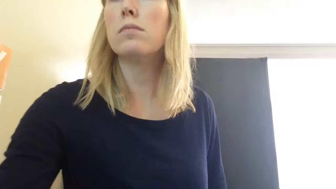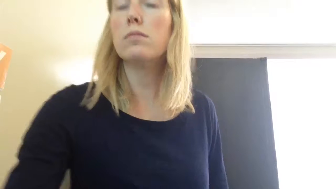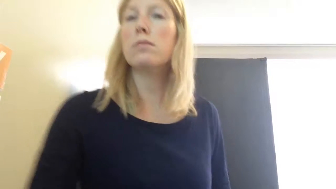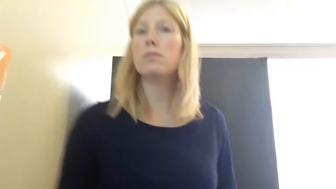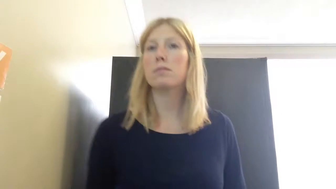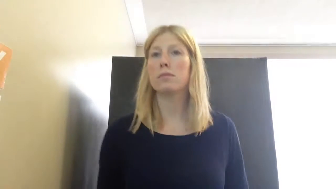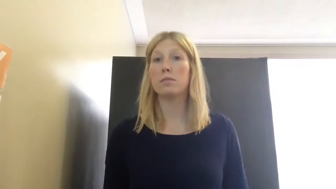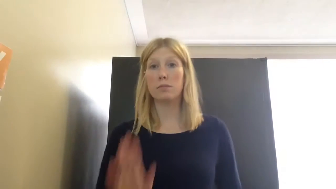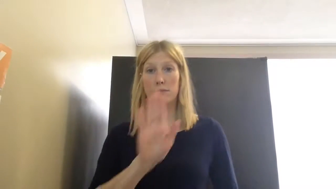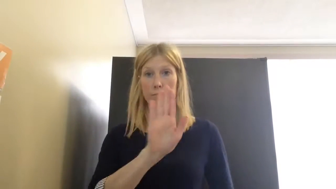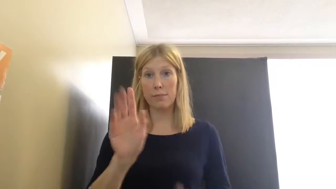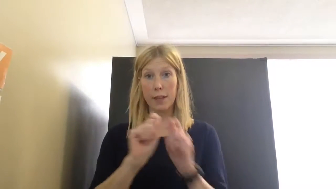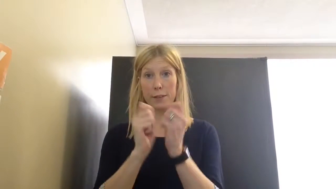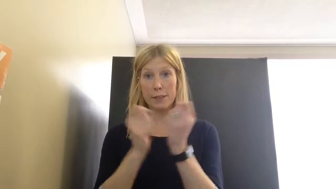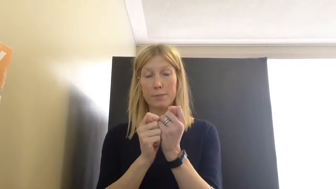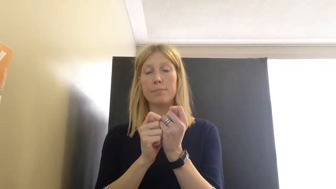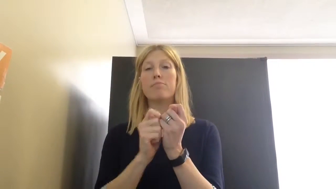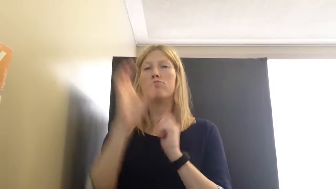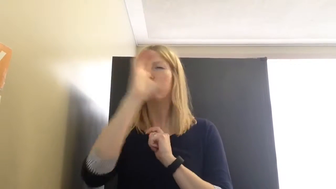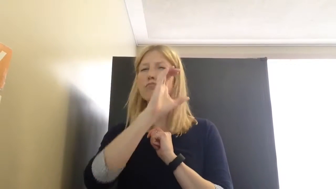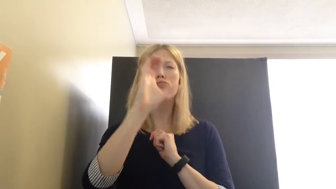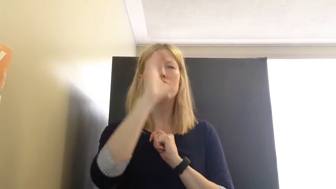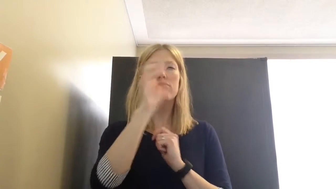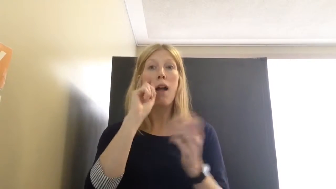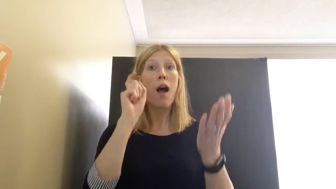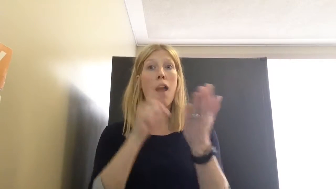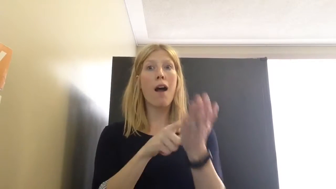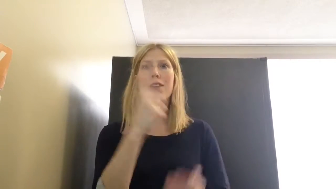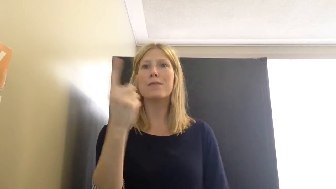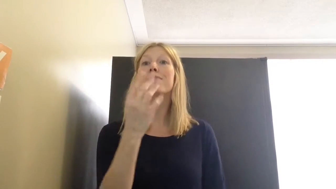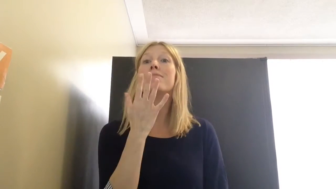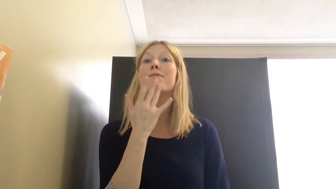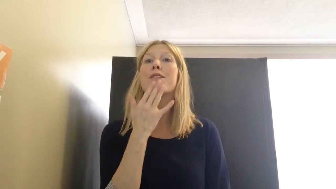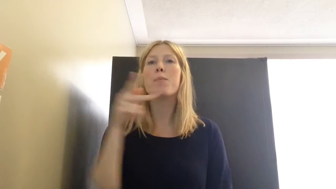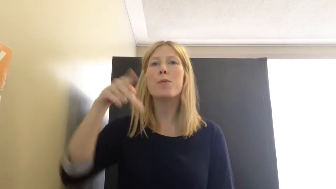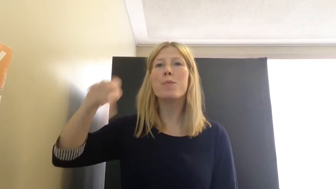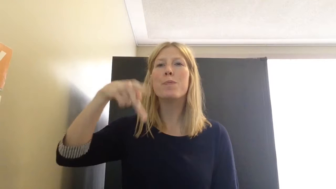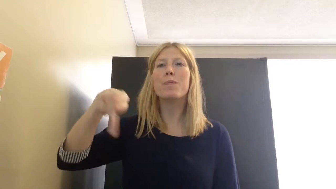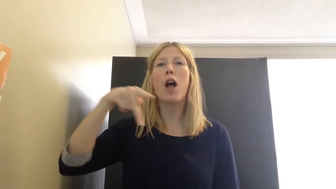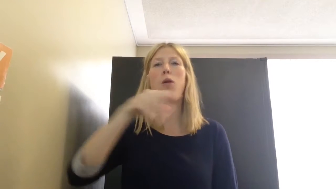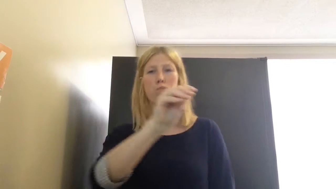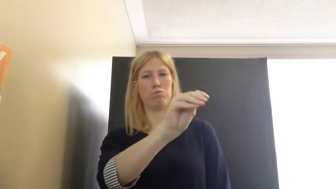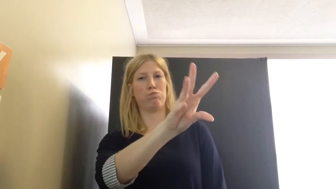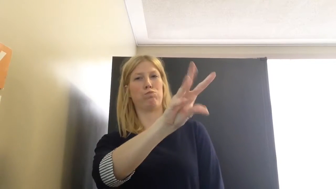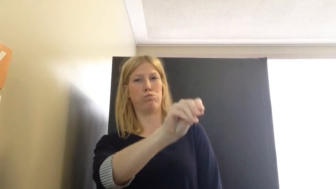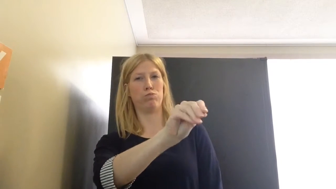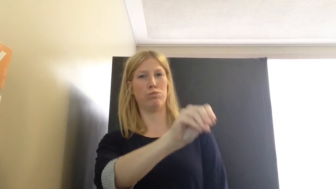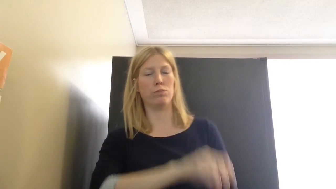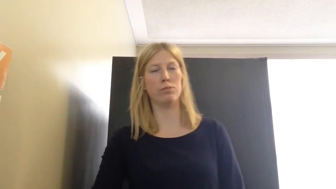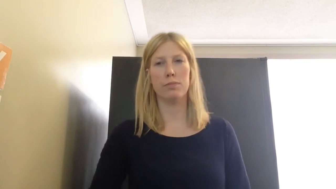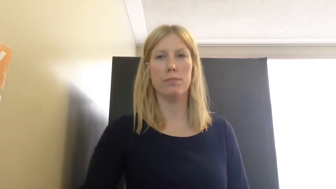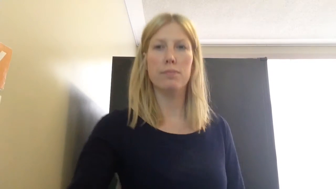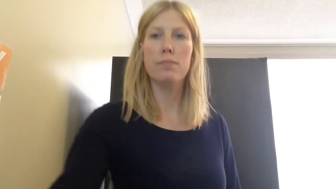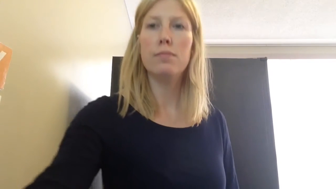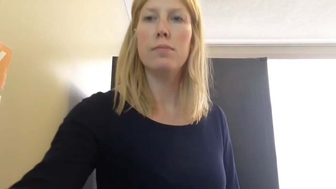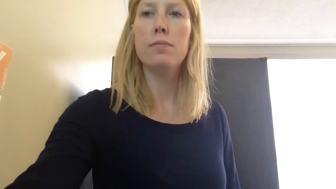Purple